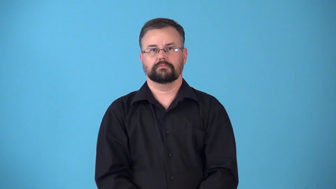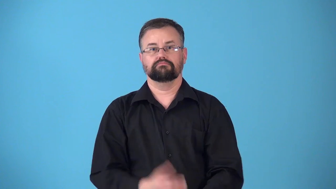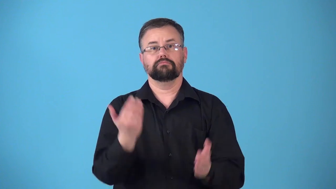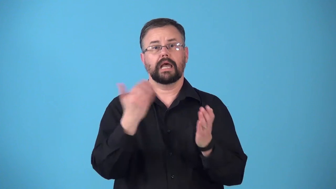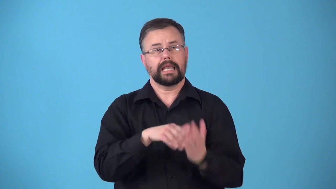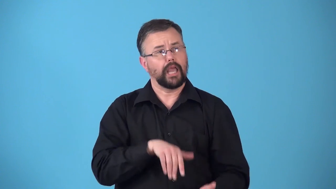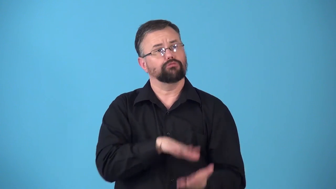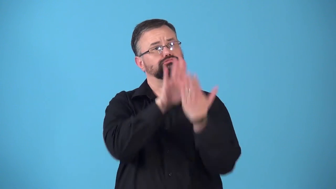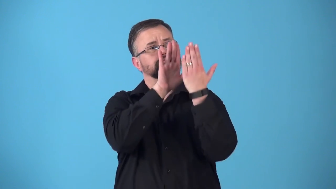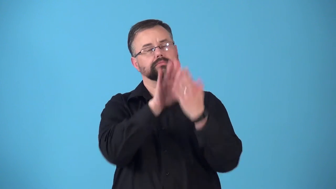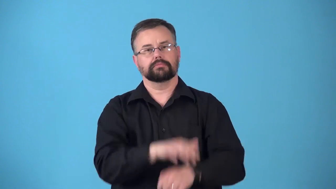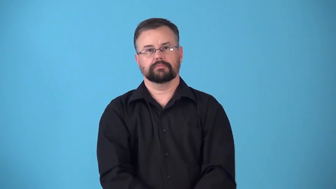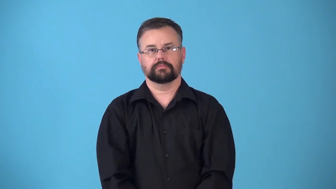revisit, readdress